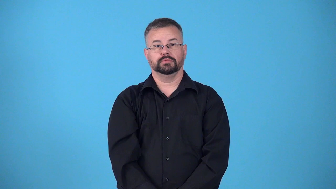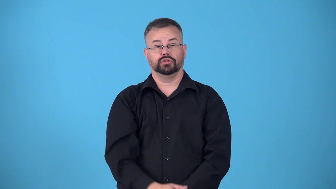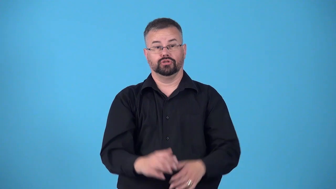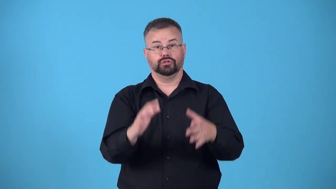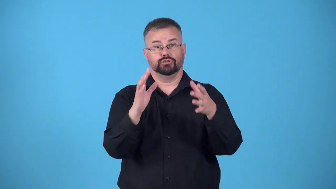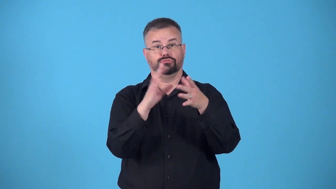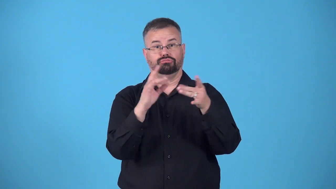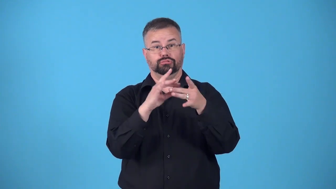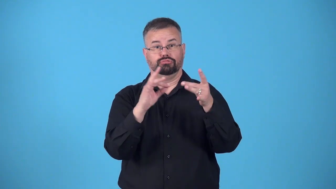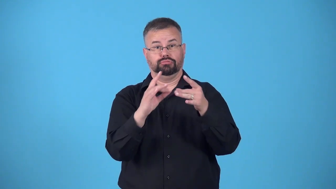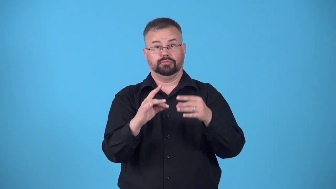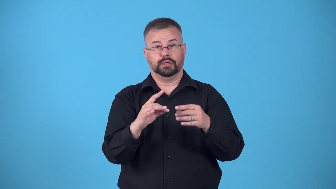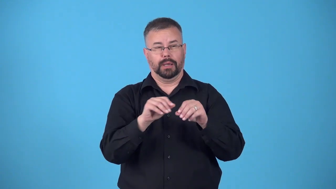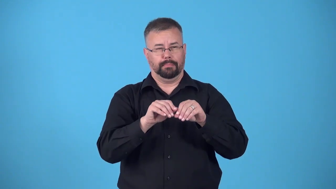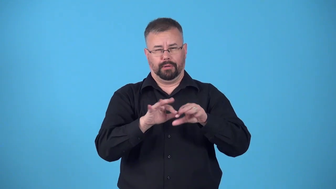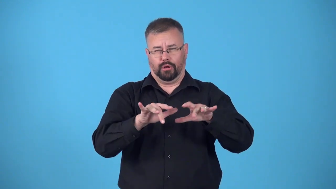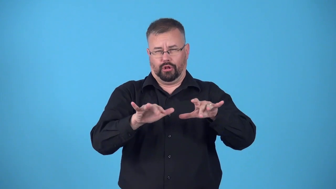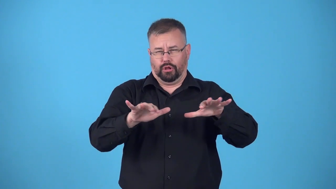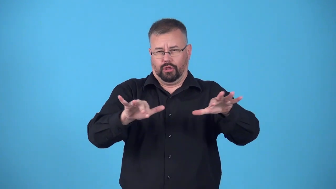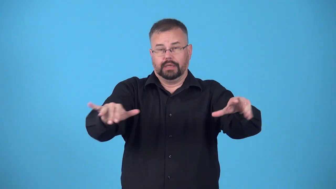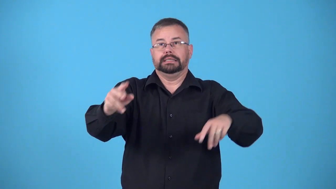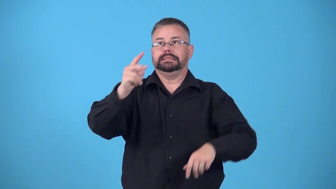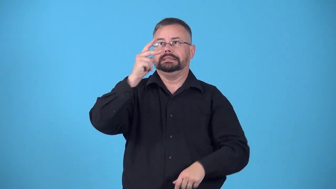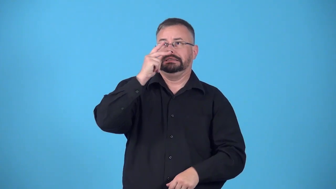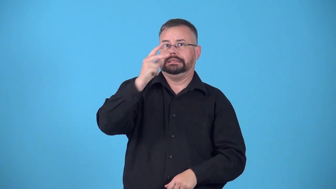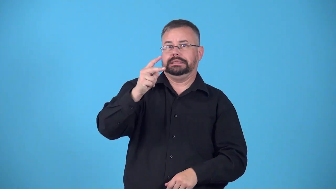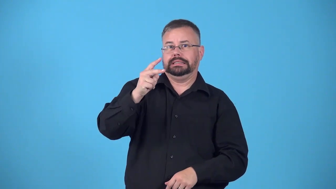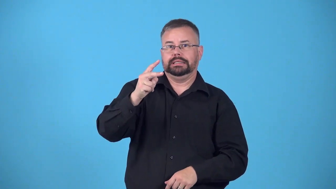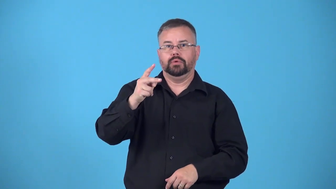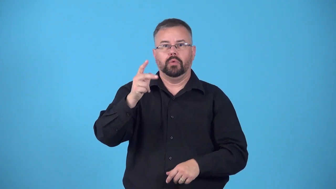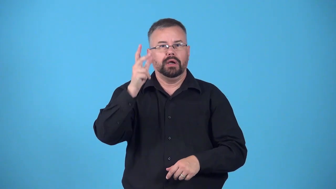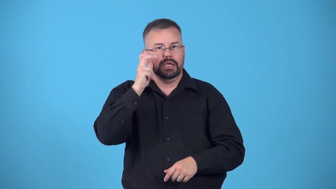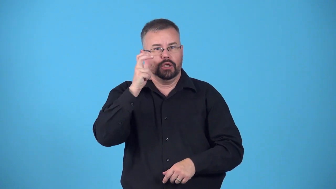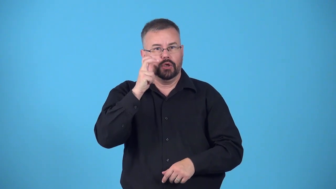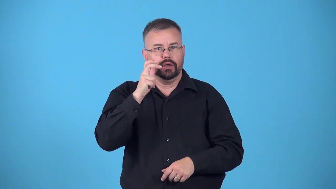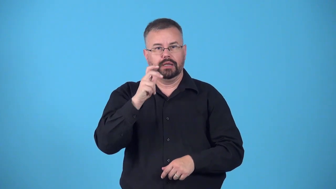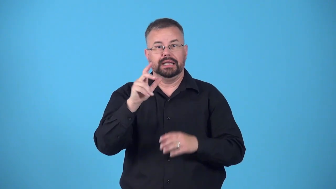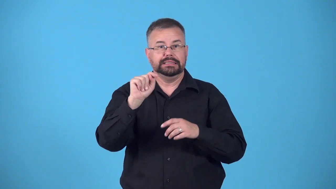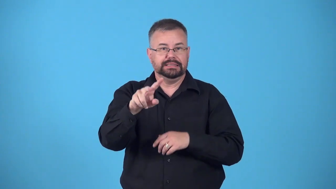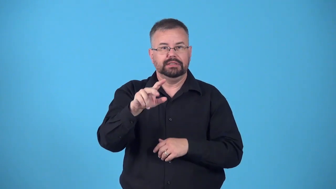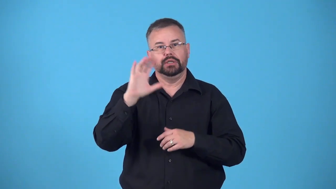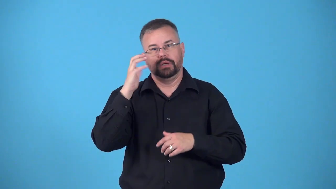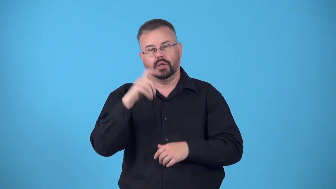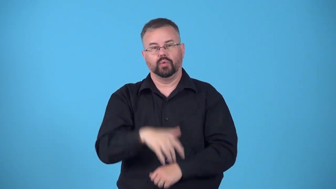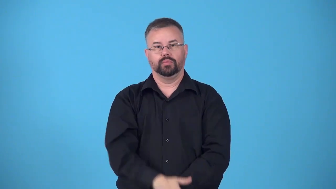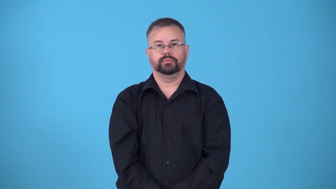reach